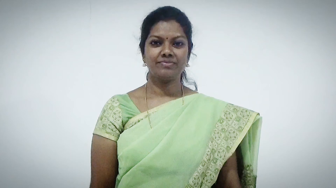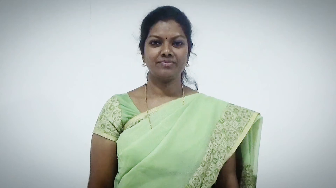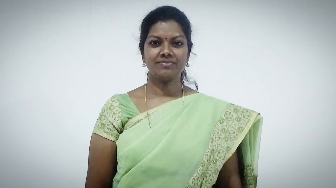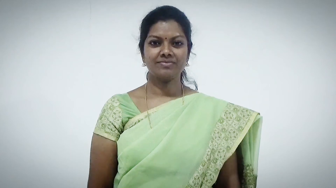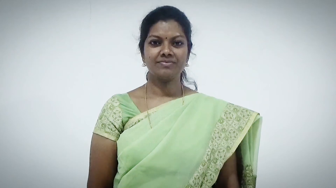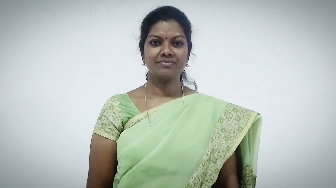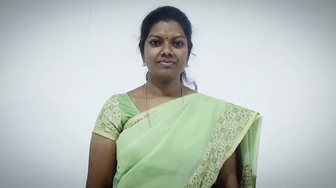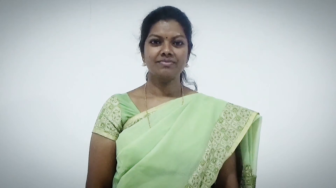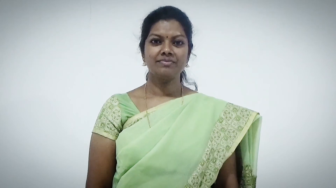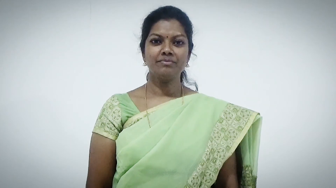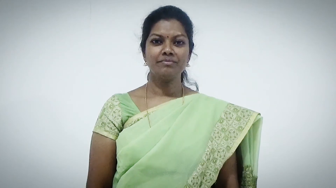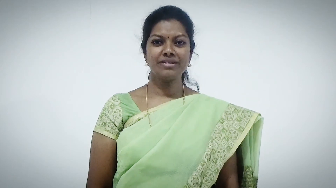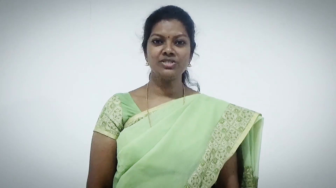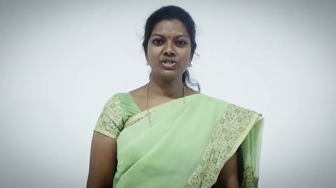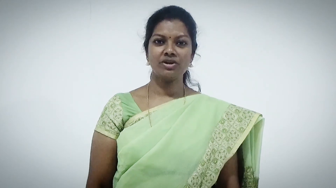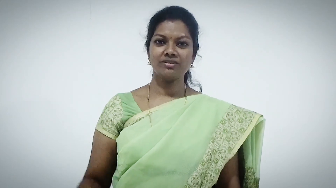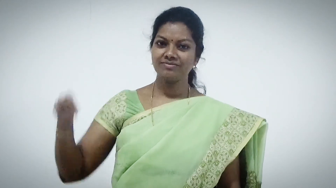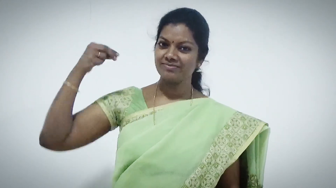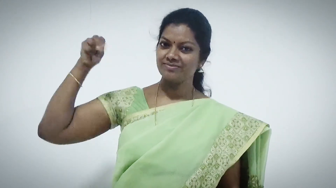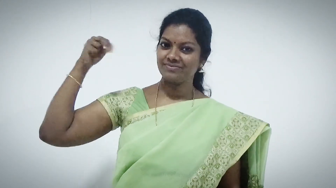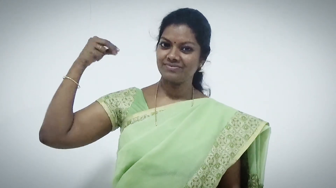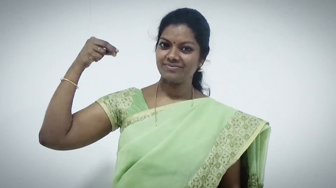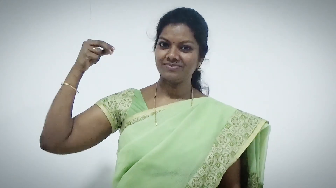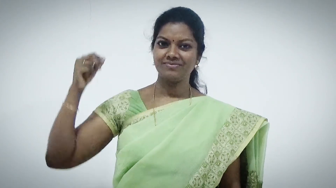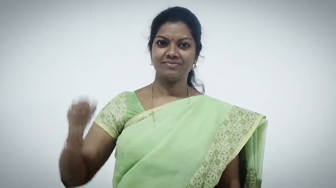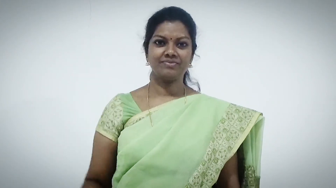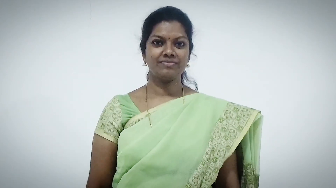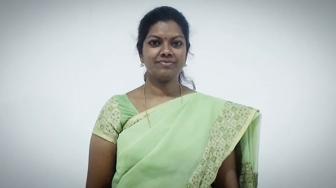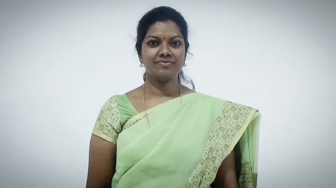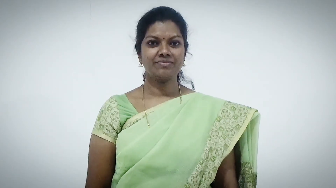Birinjal